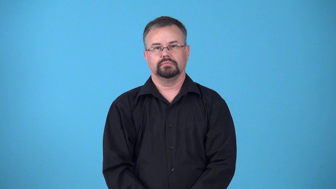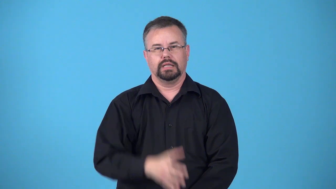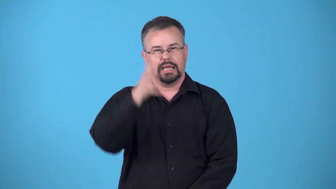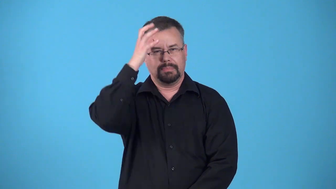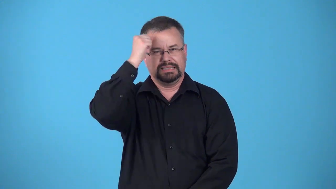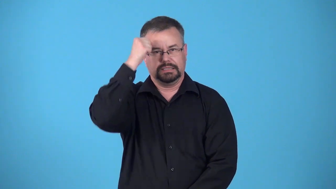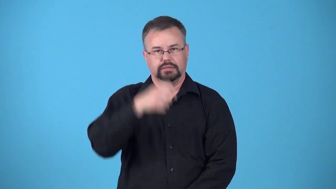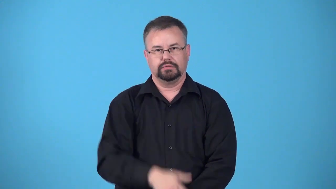common sense